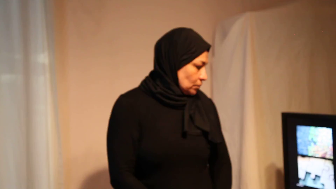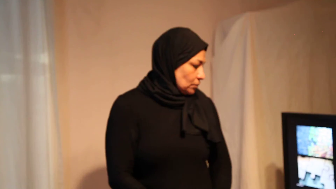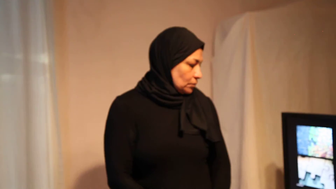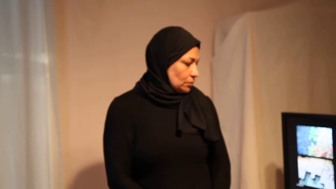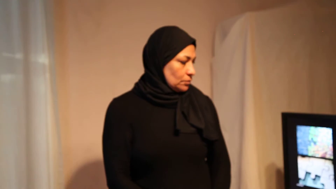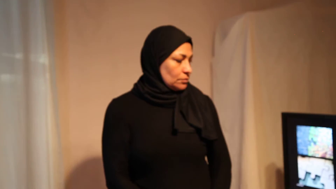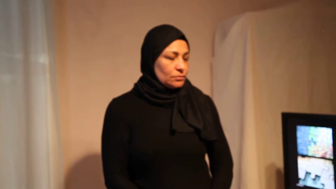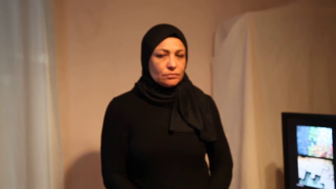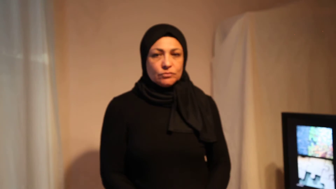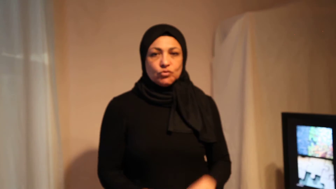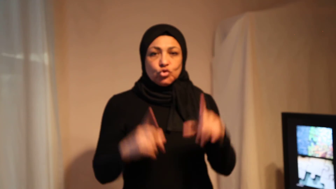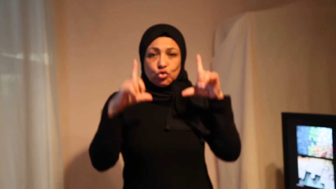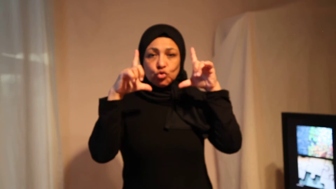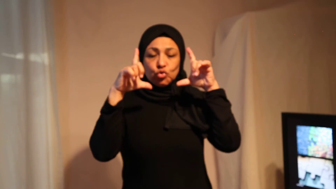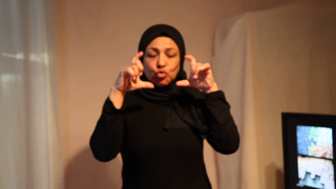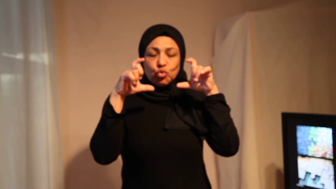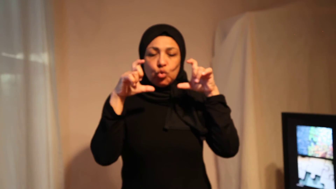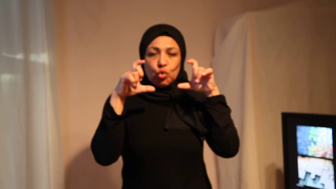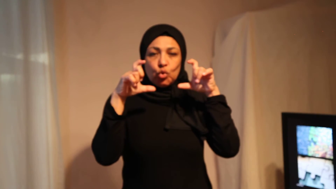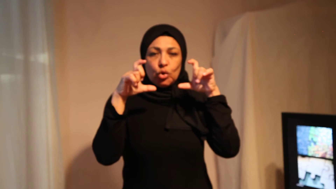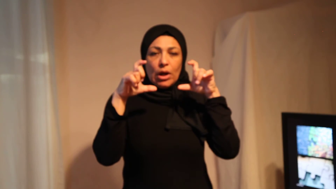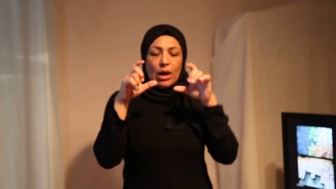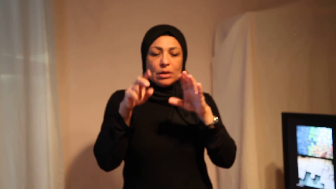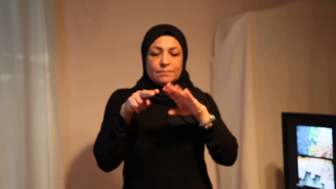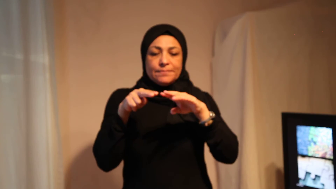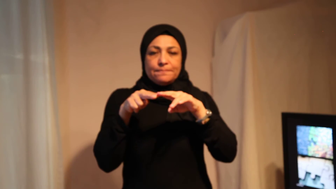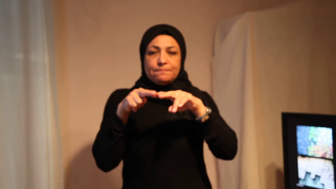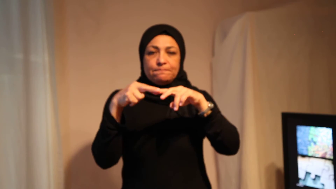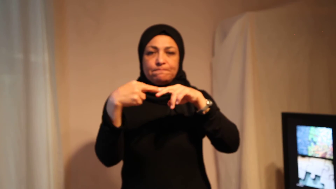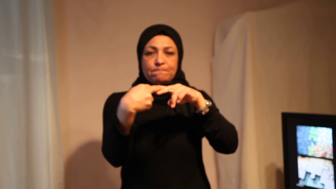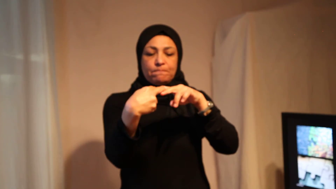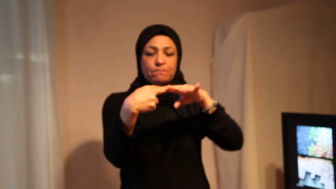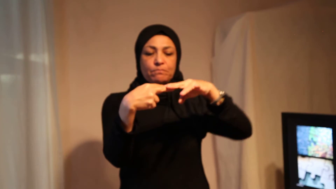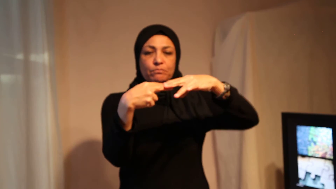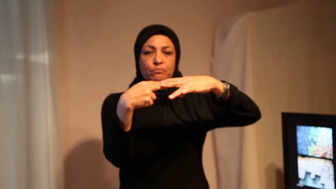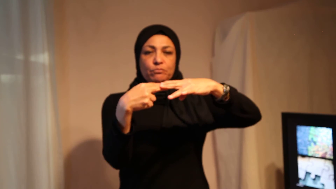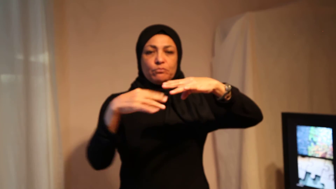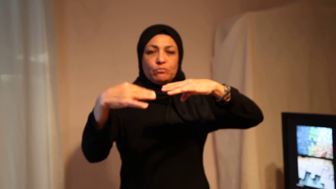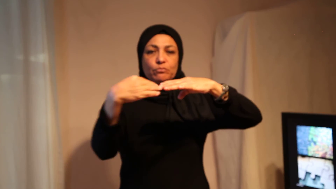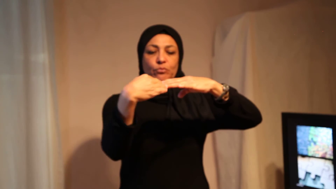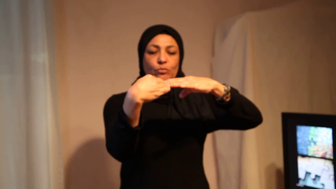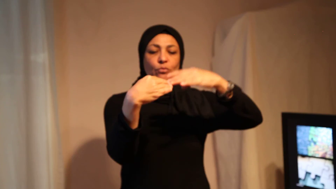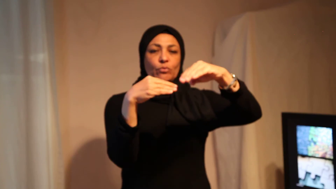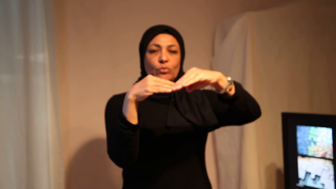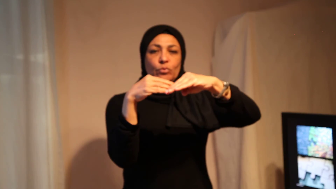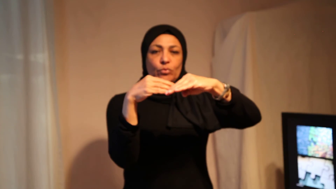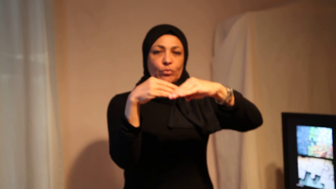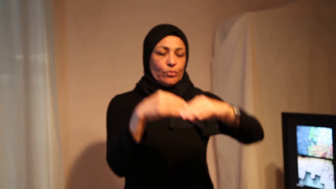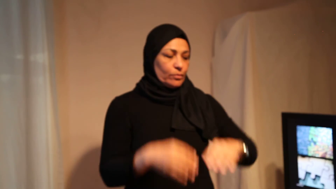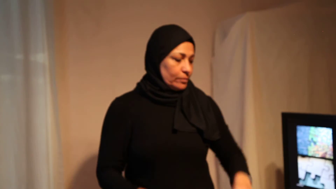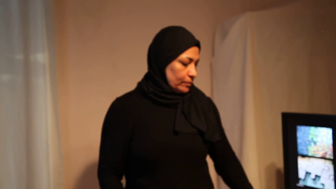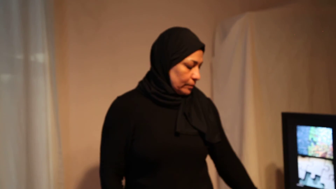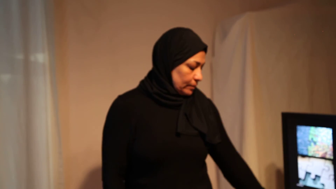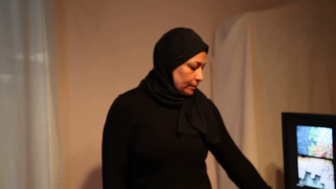jigsaw